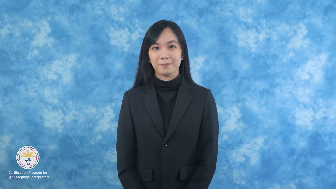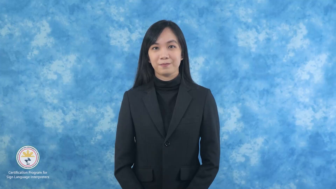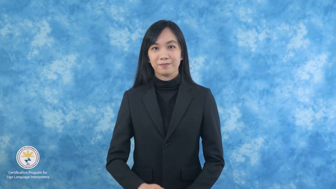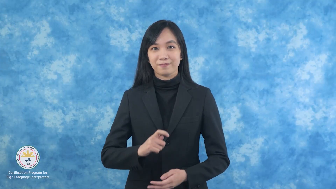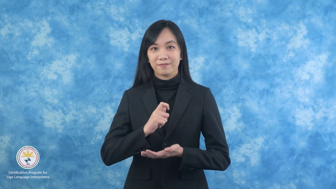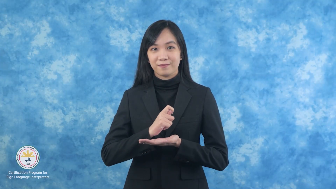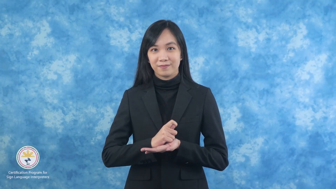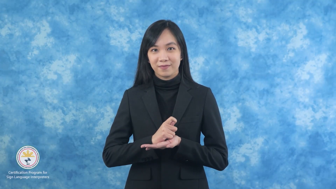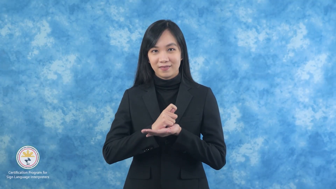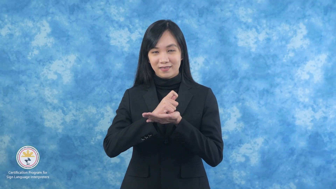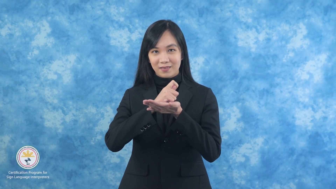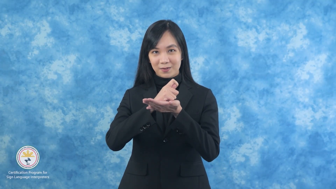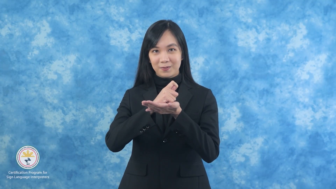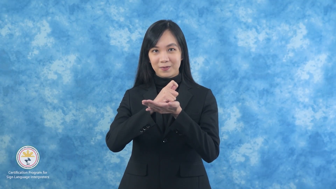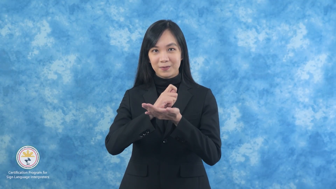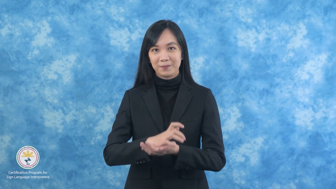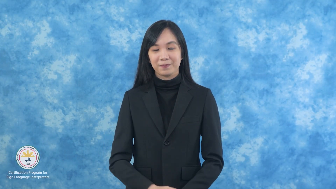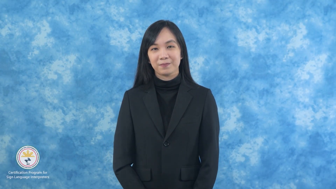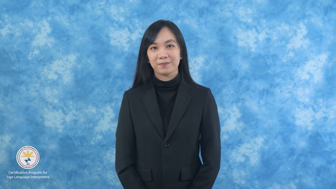Therapy